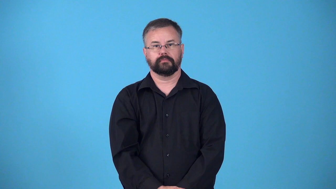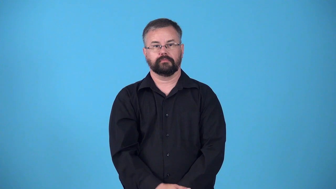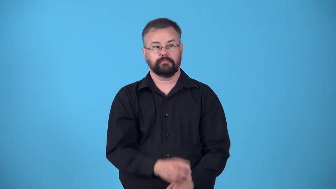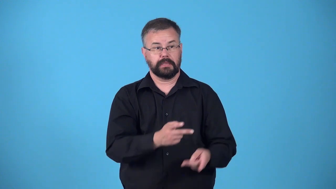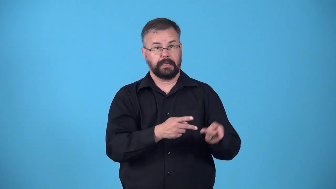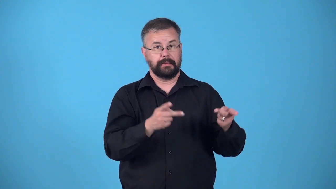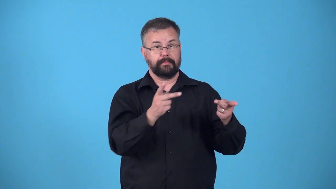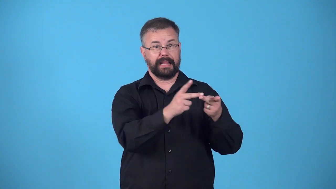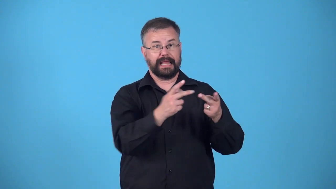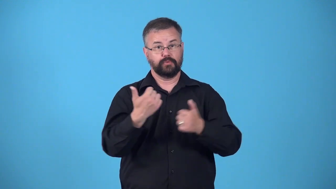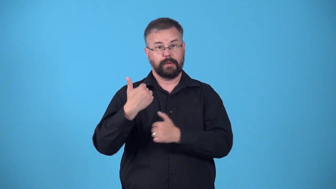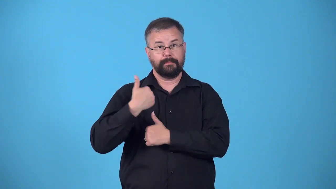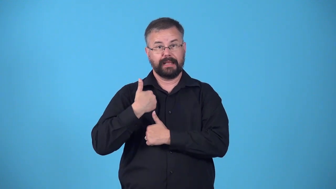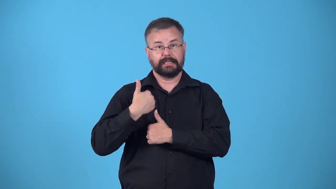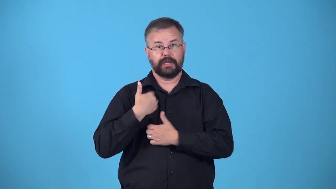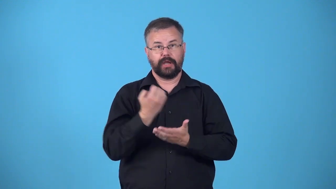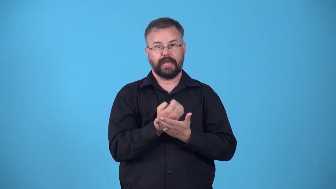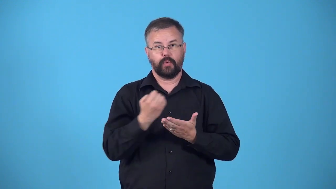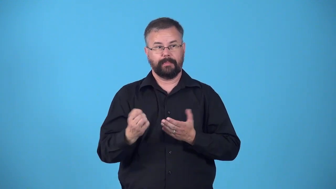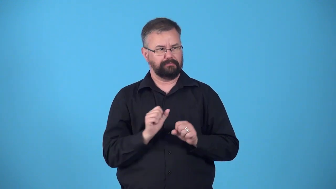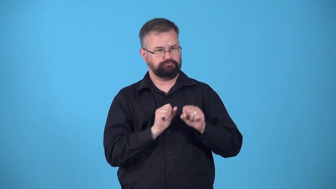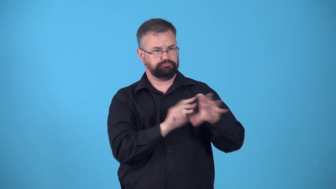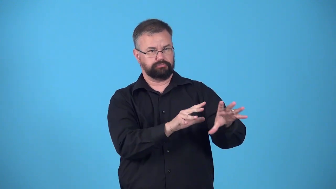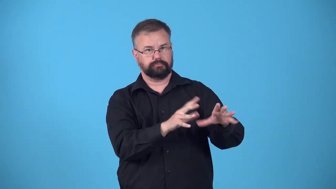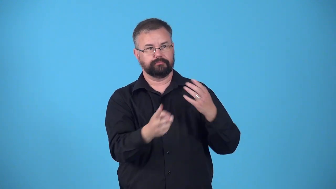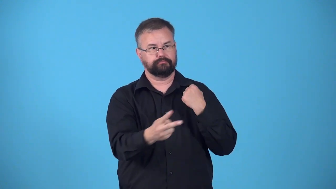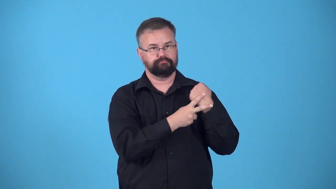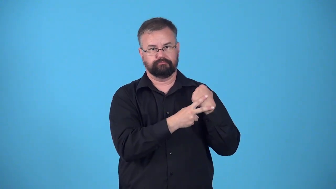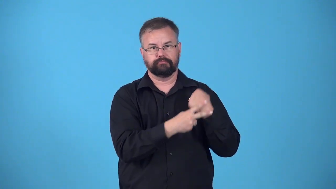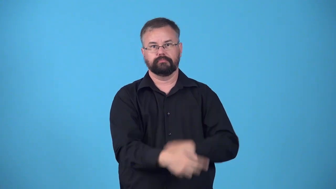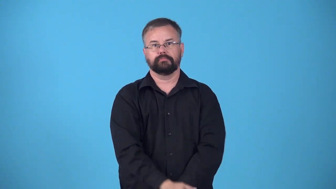dump